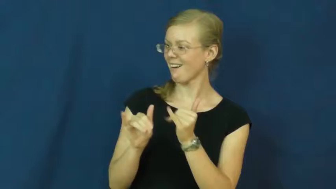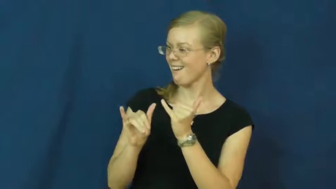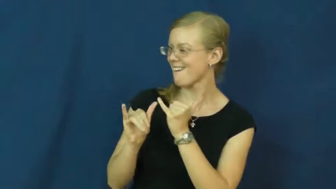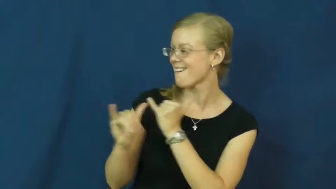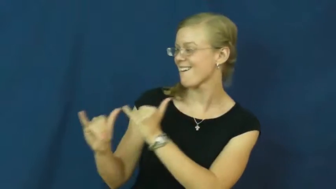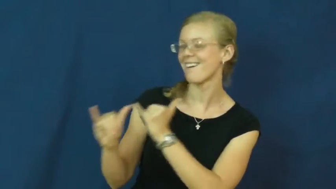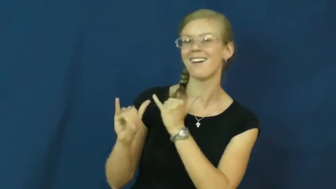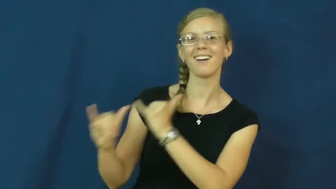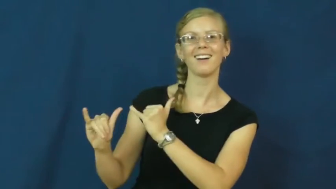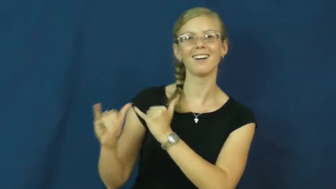fare as well as